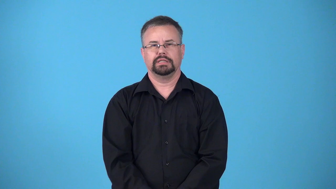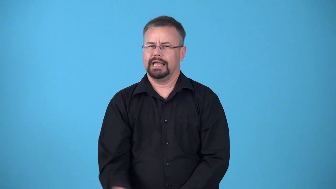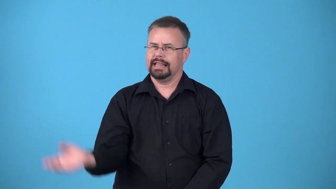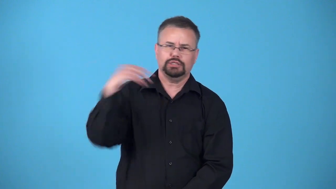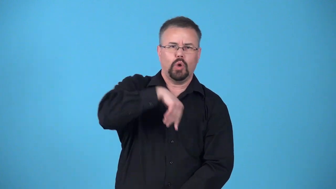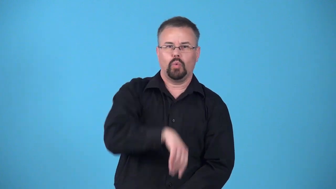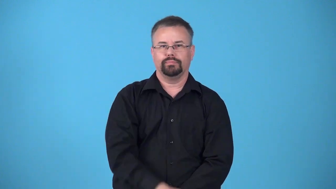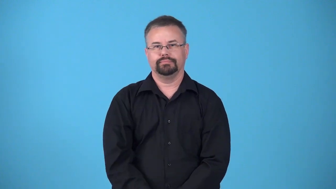let's roll